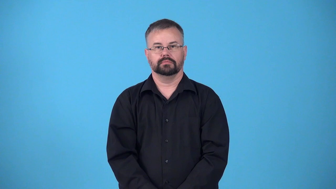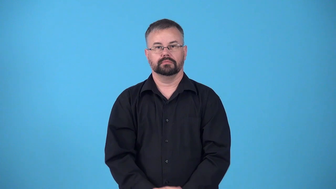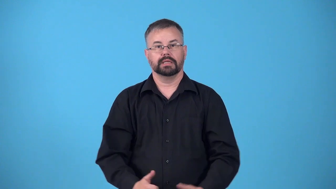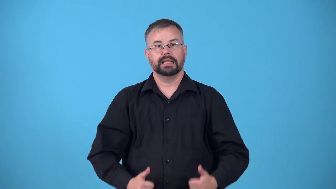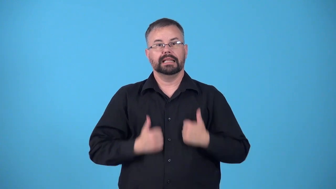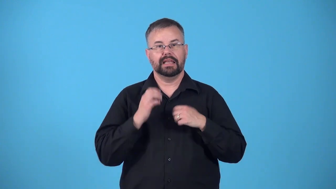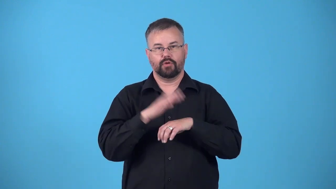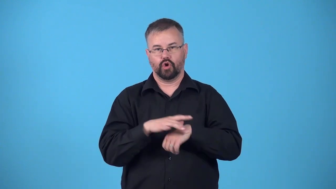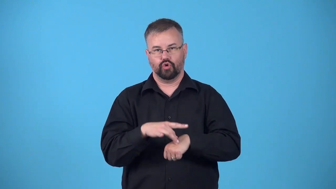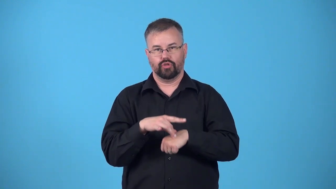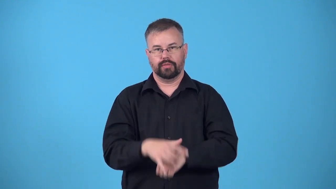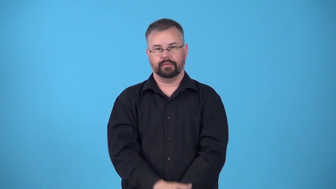tellurian,terrestrial,terrene